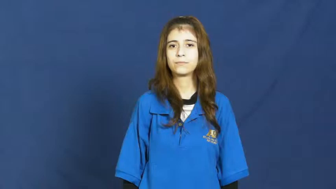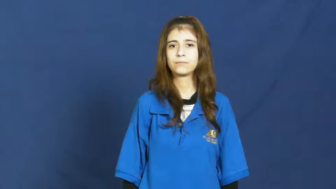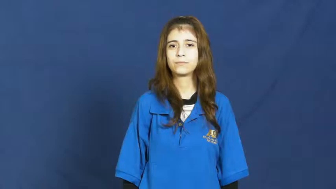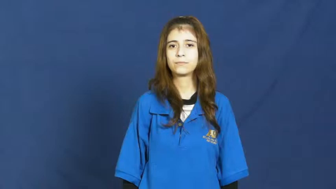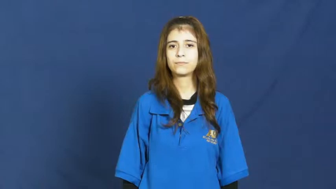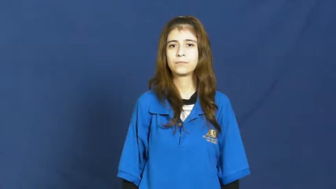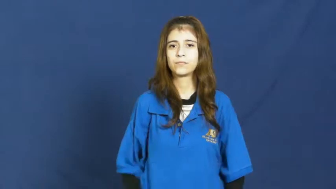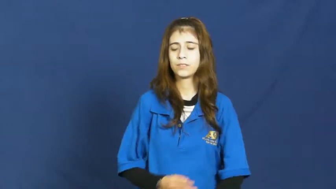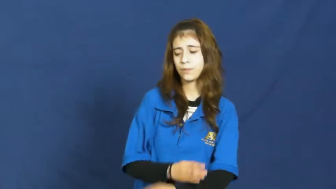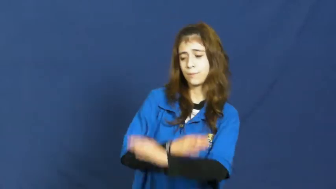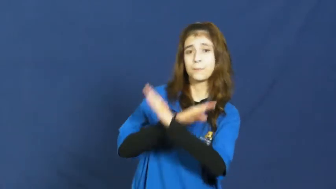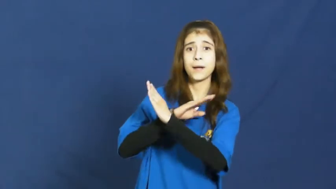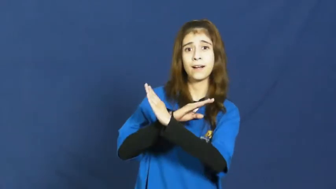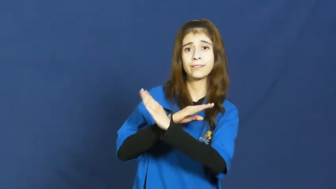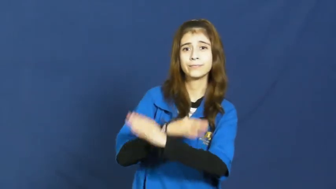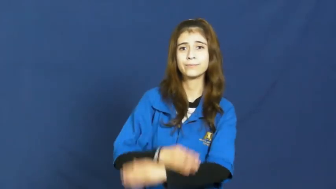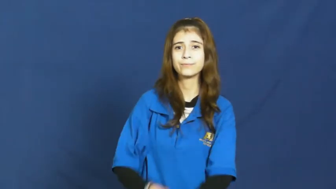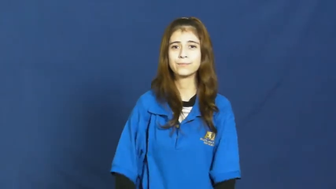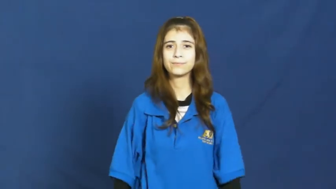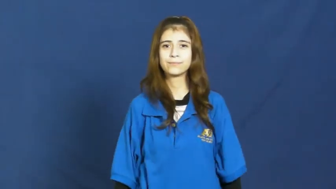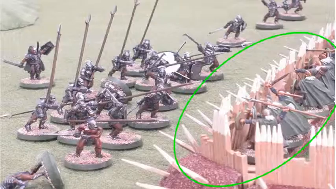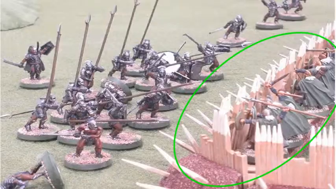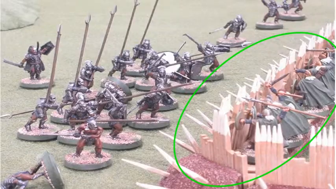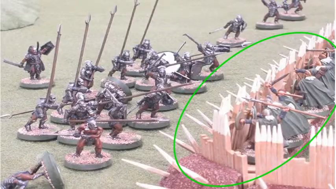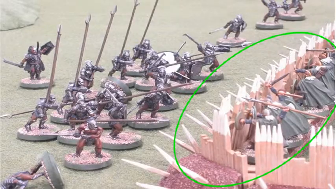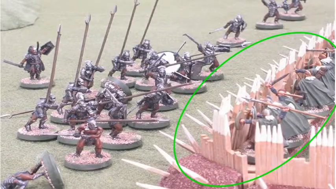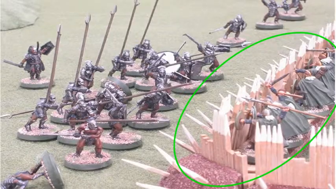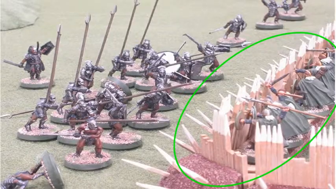hold-protect